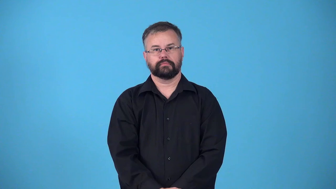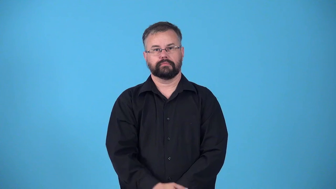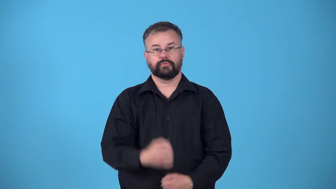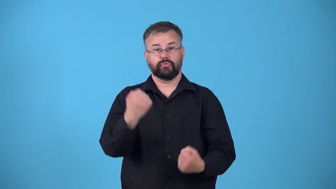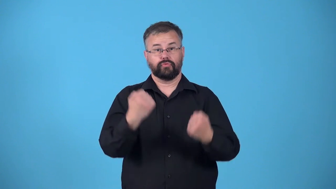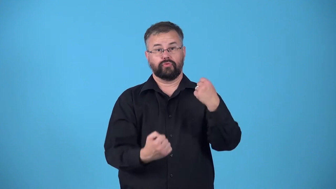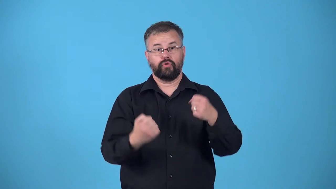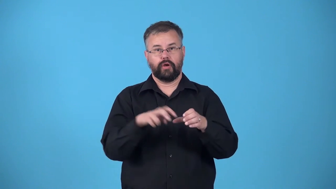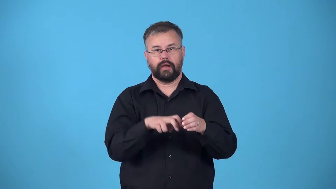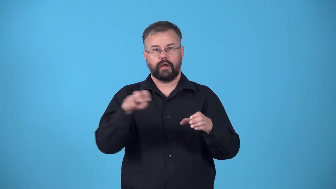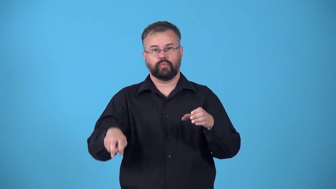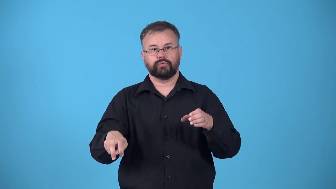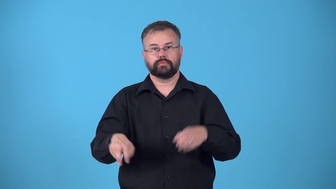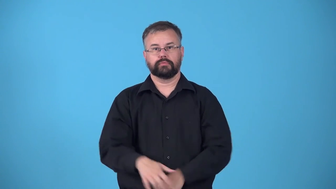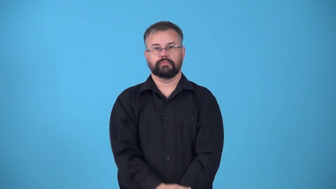get out of vehicle